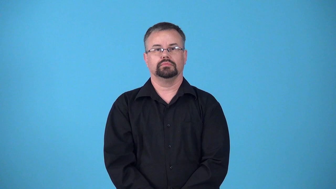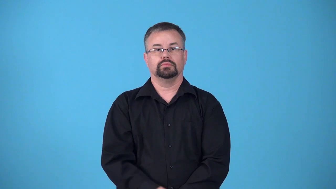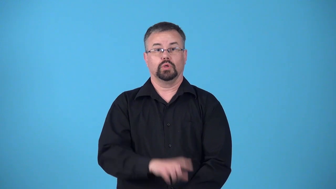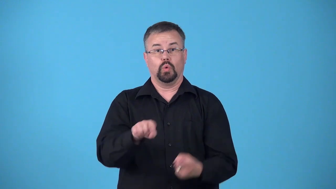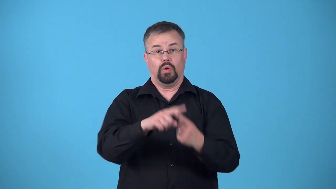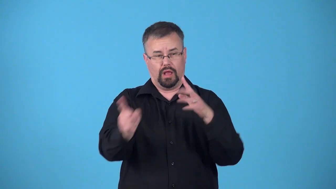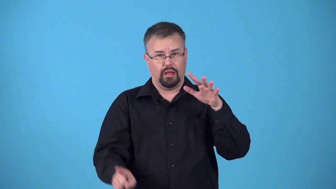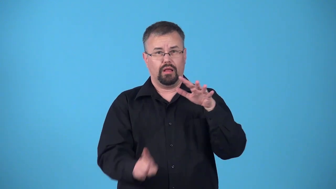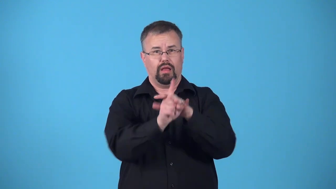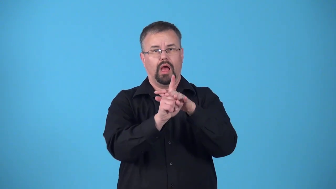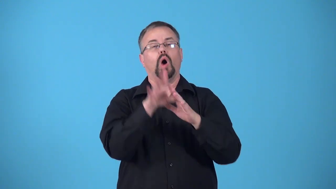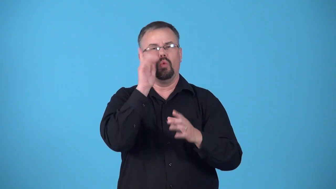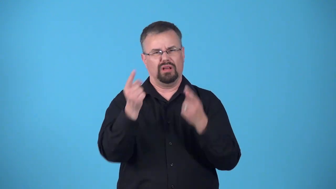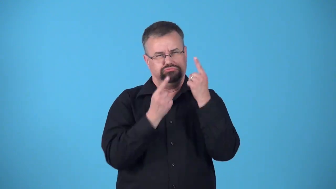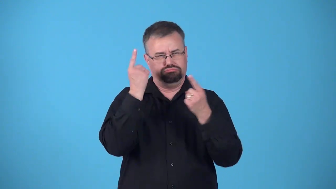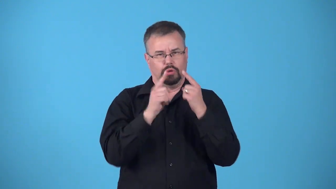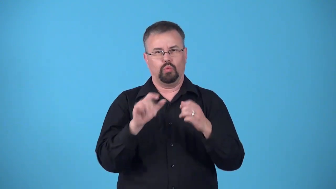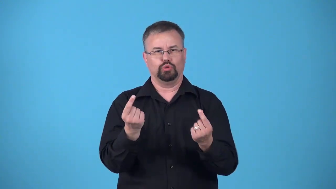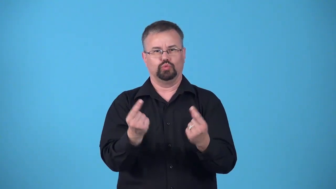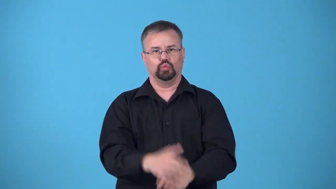i'll cross that road when i come to it